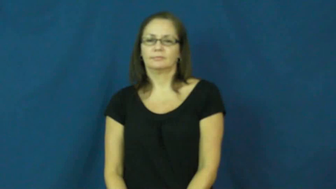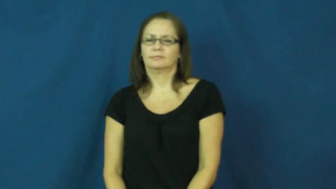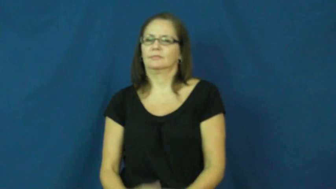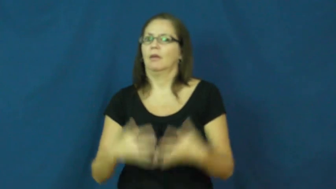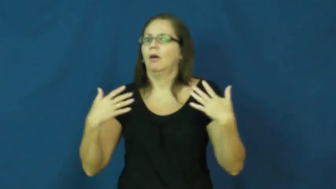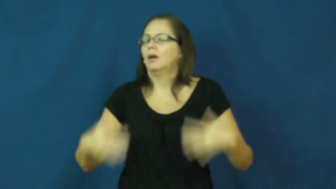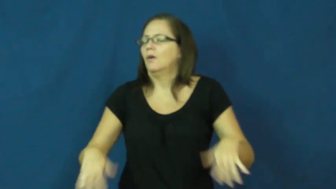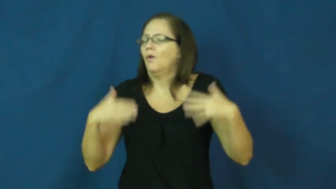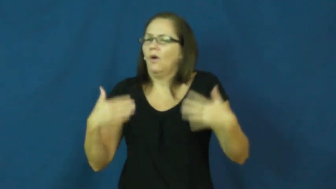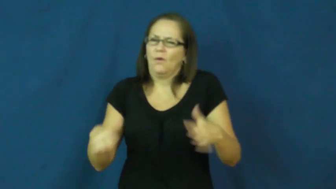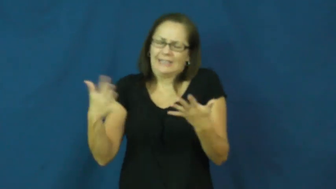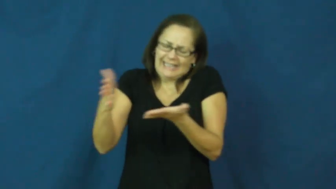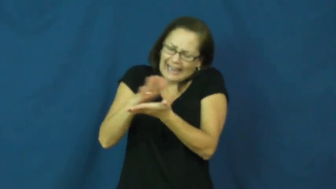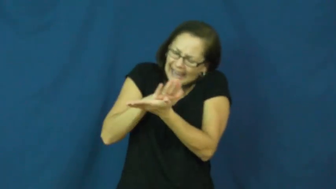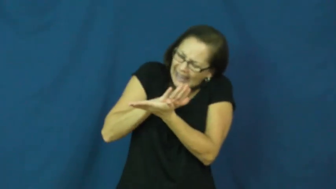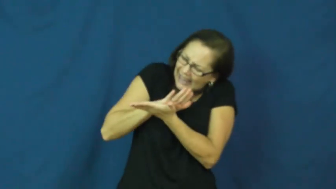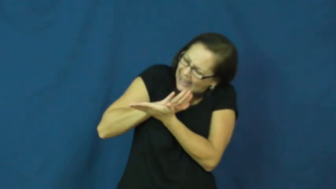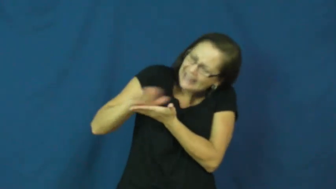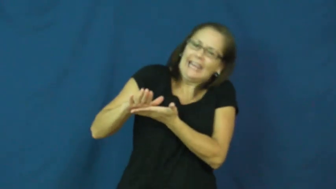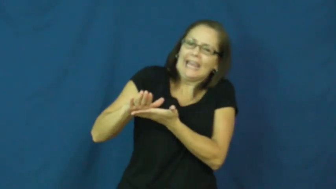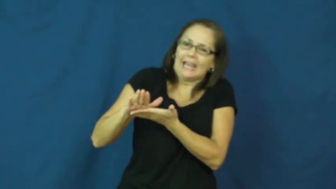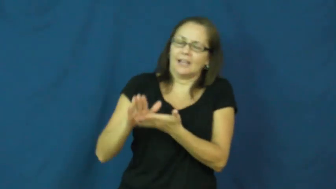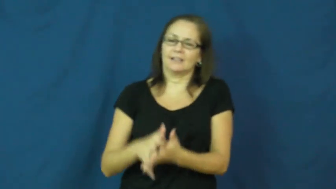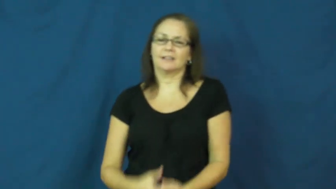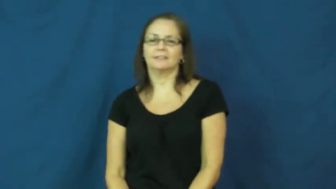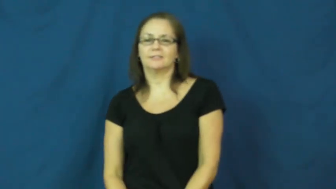clean as a whistle